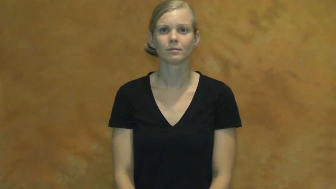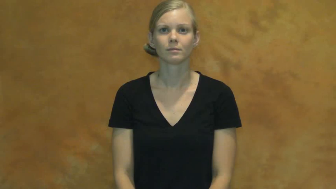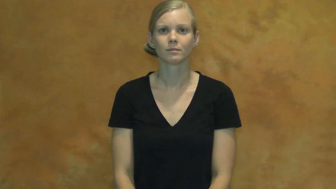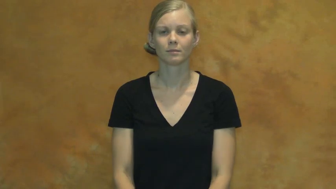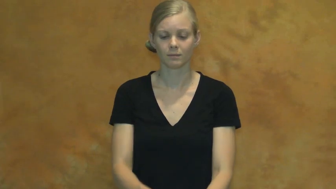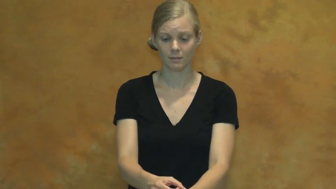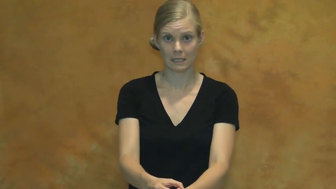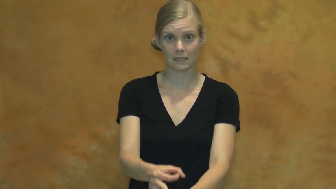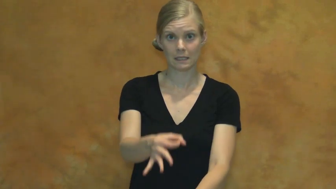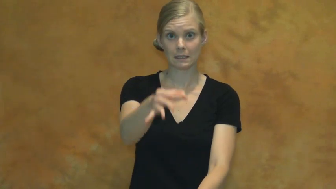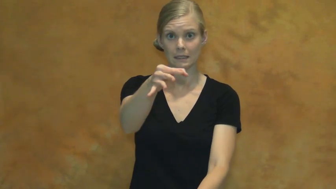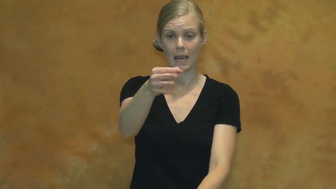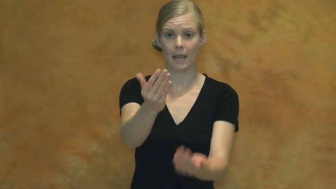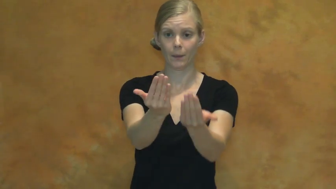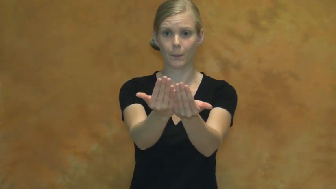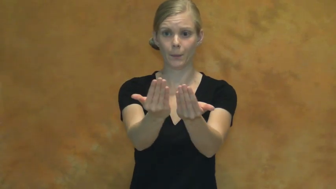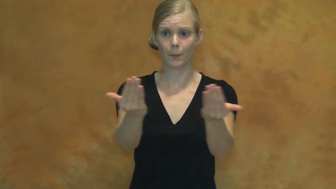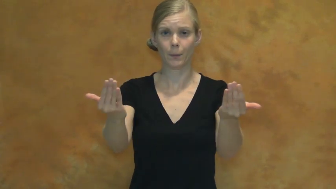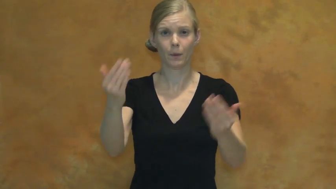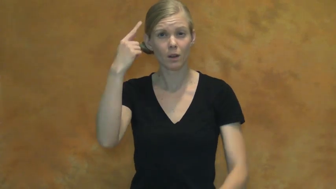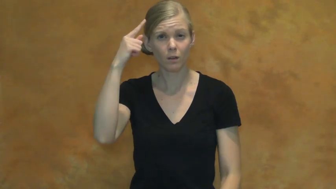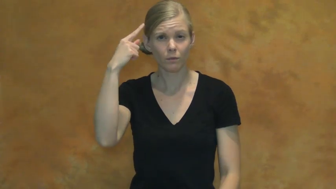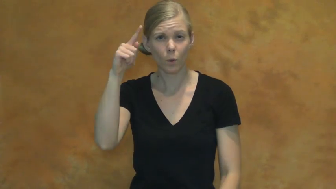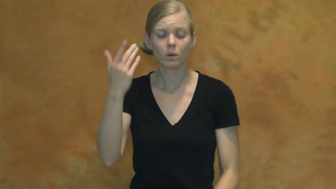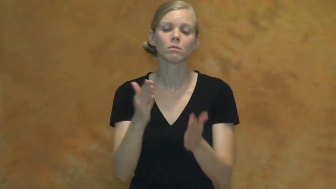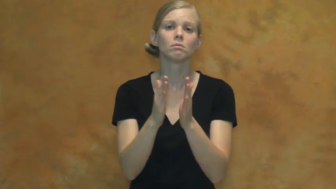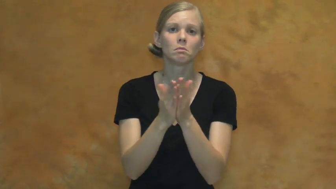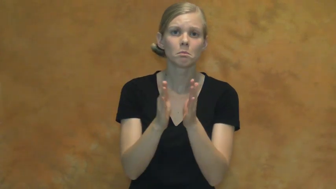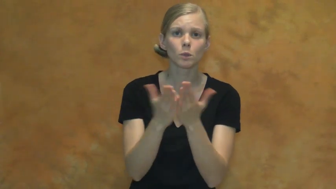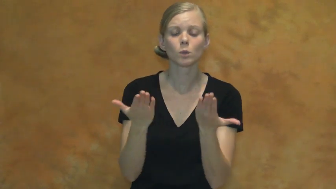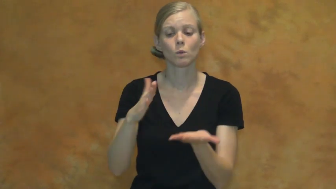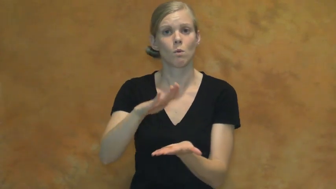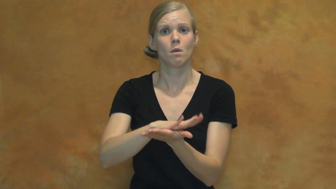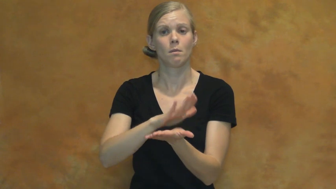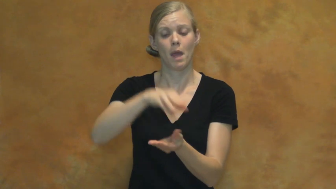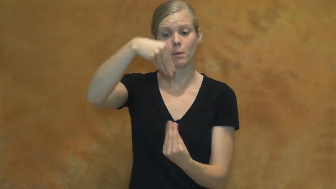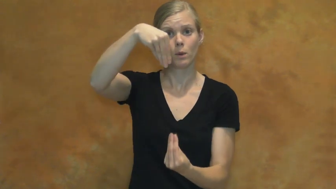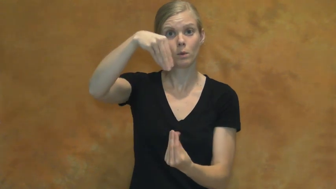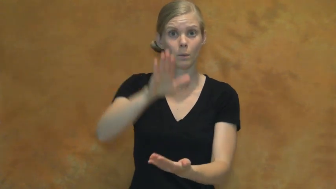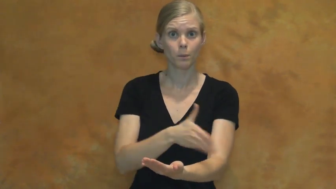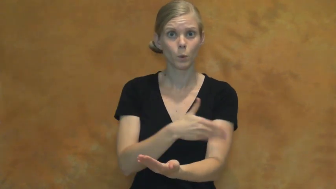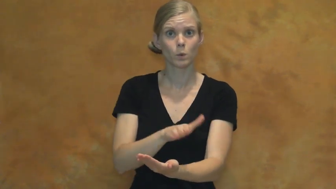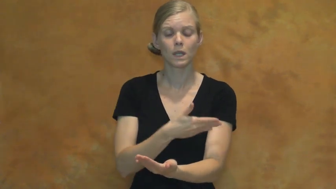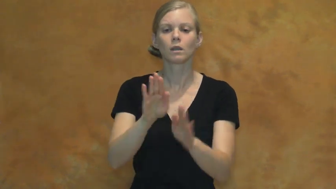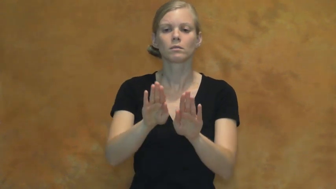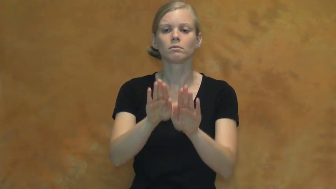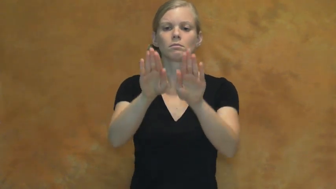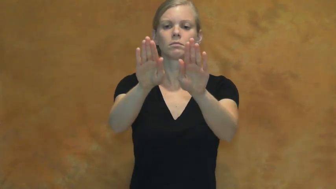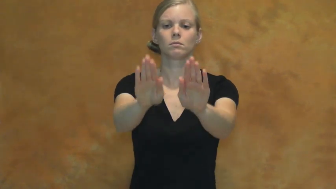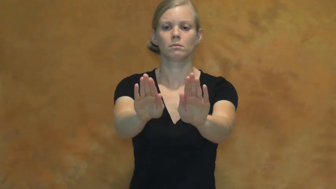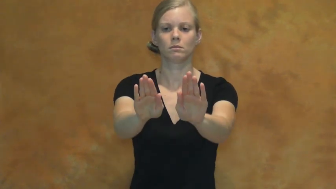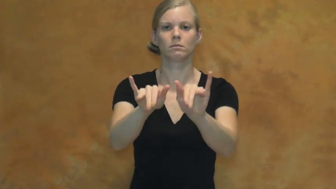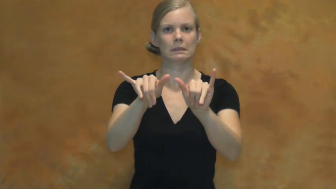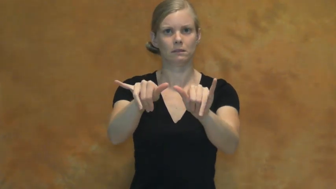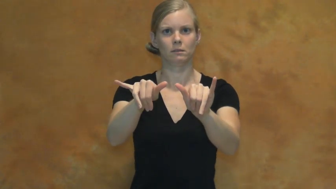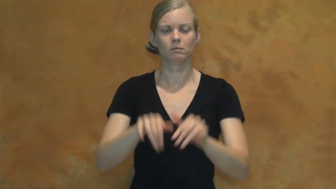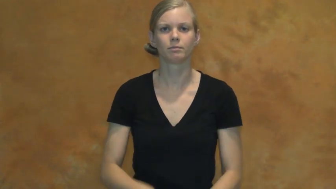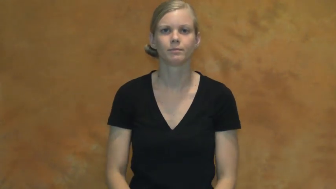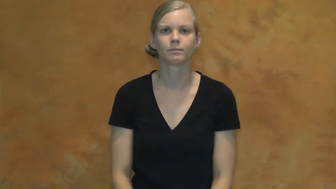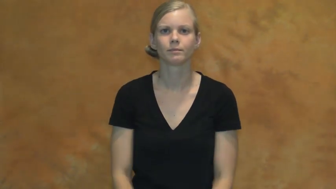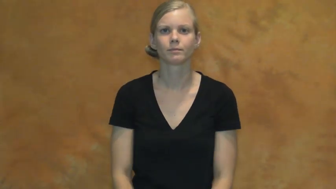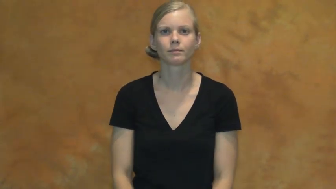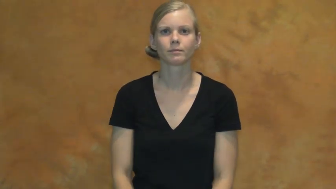music stand